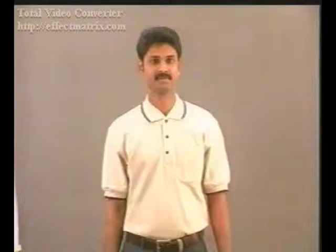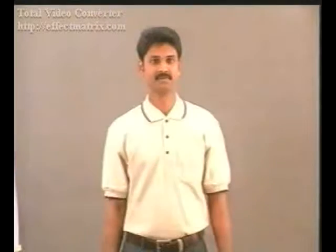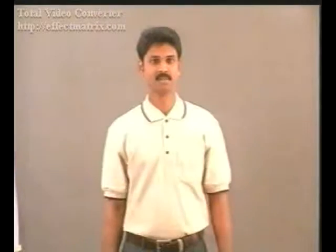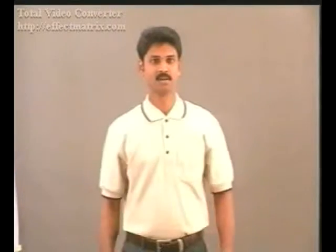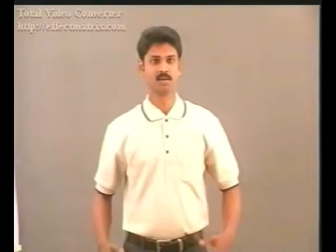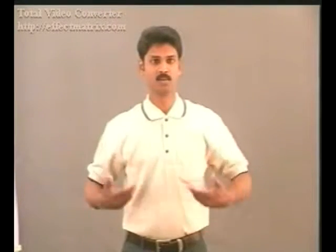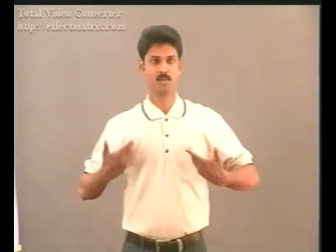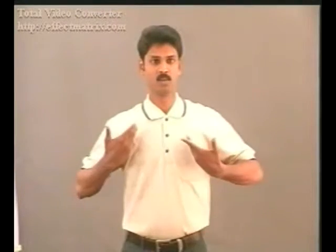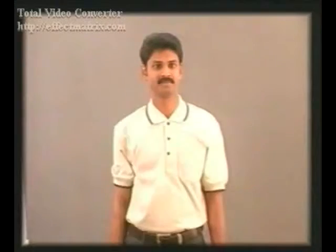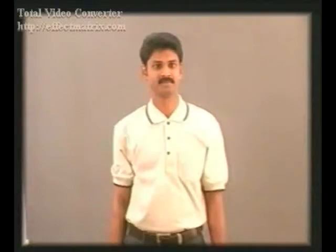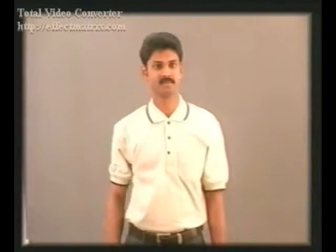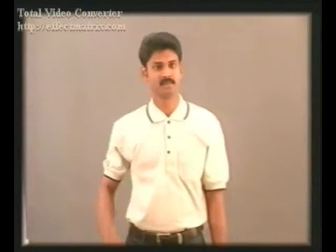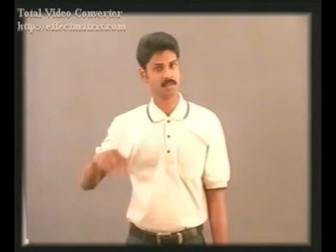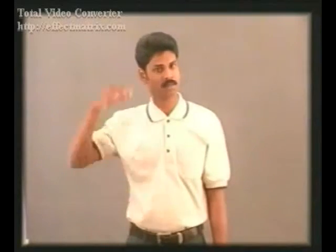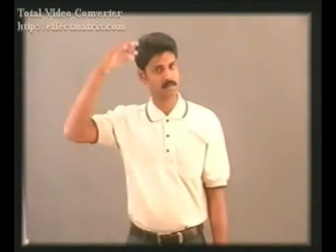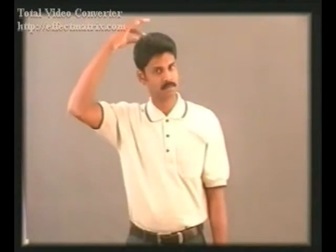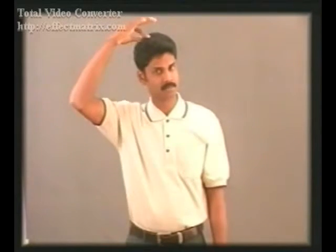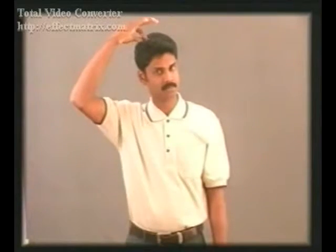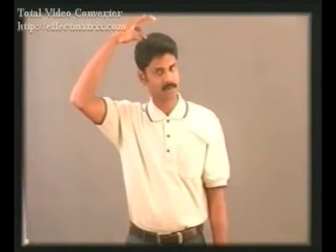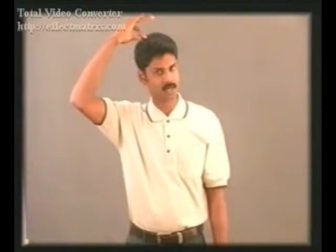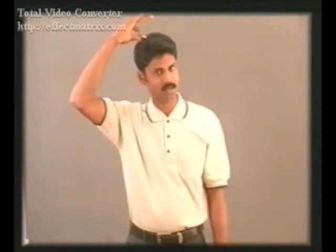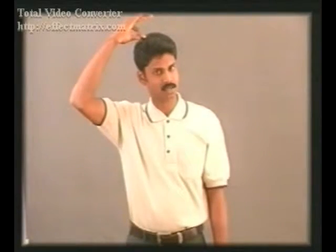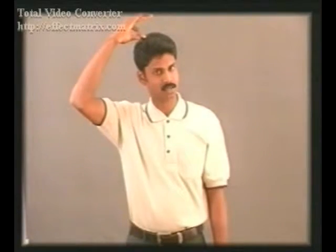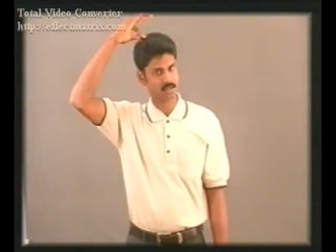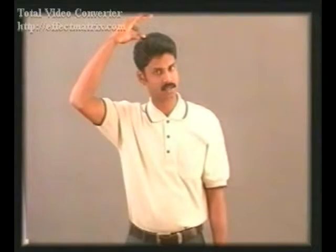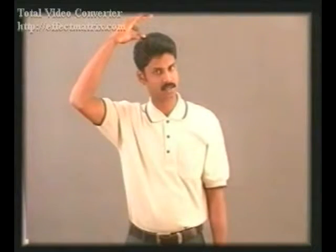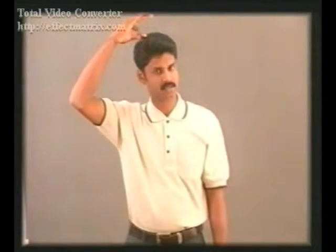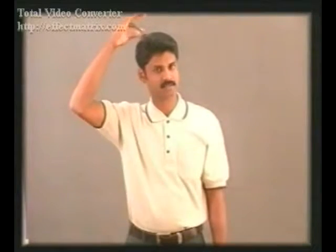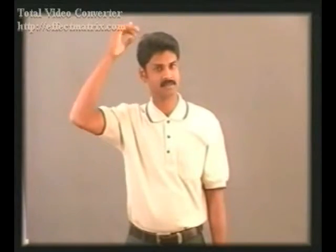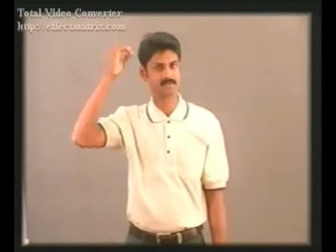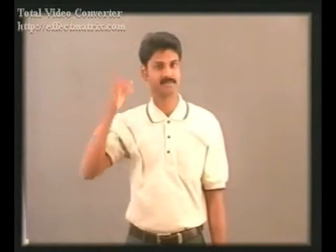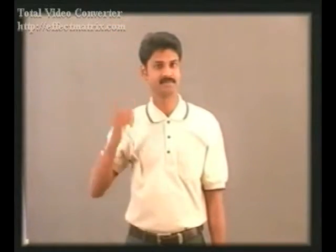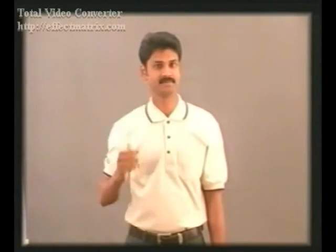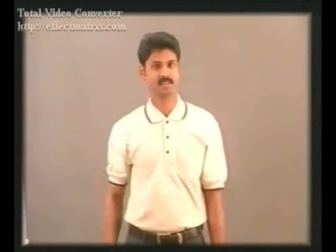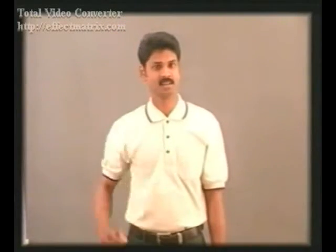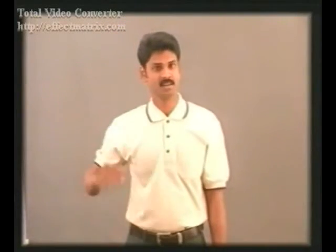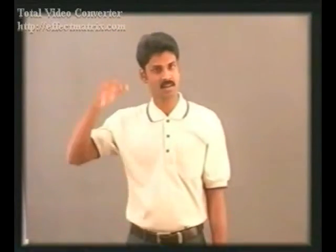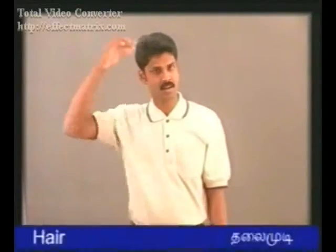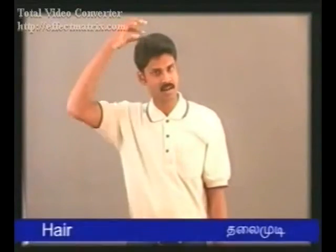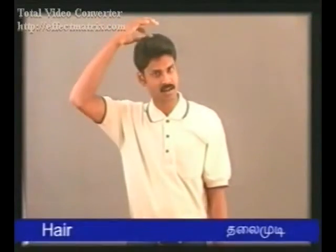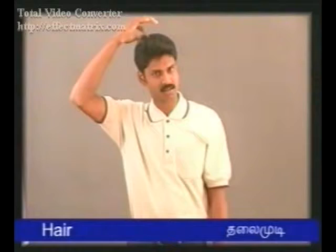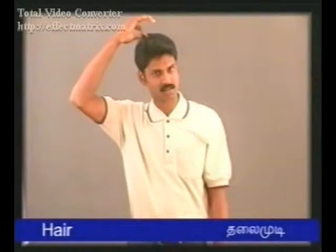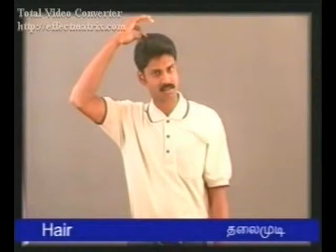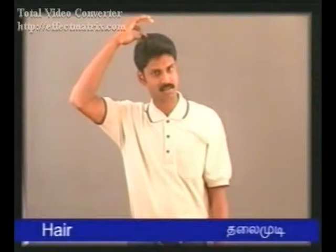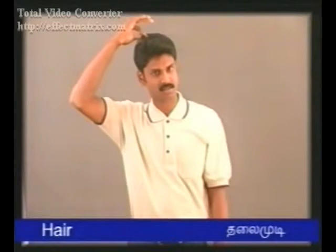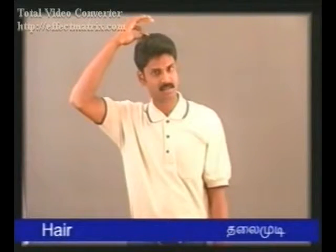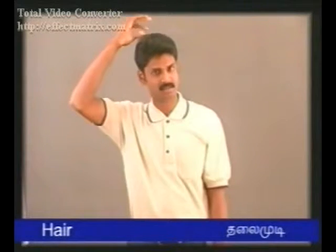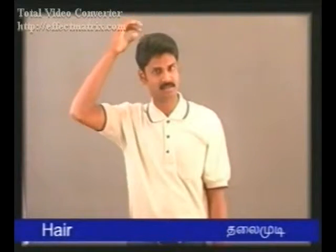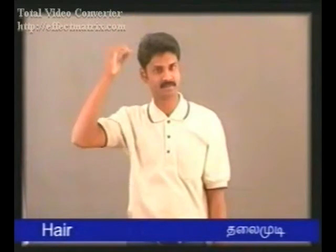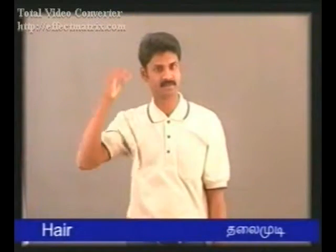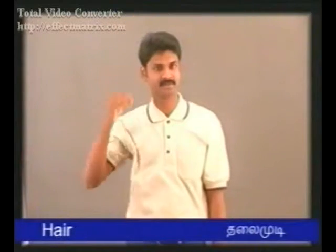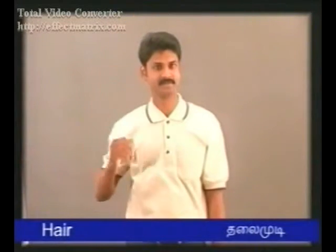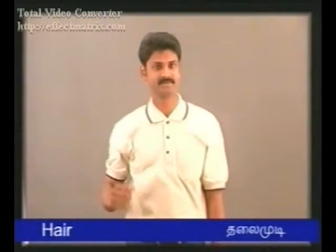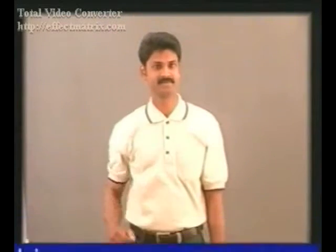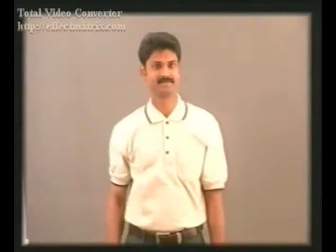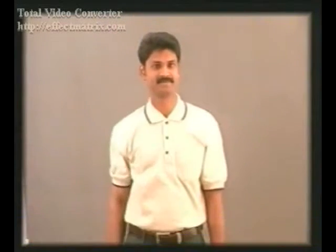hair